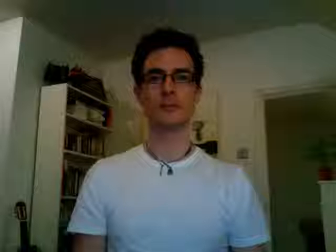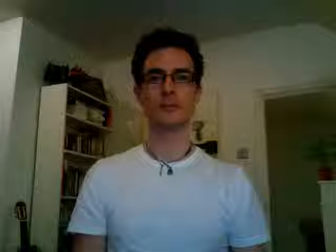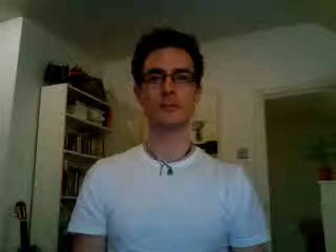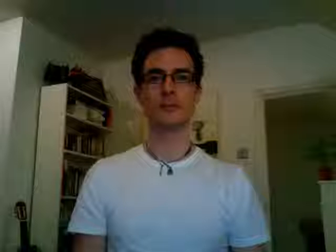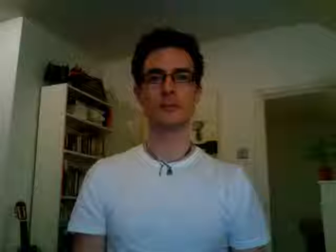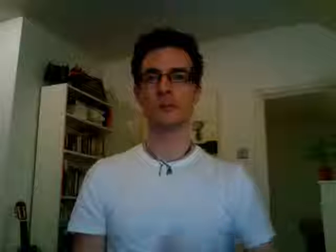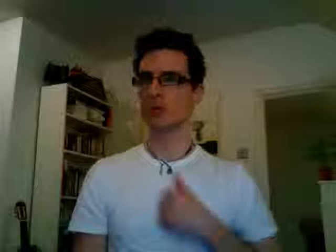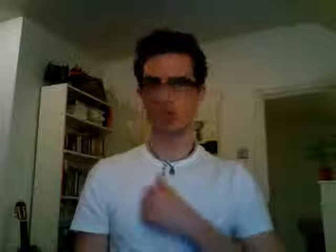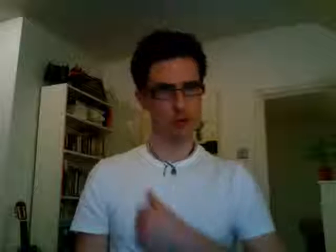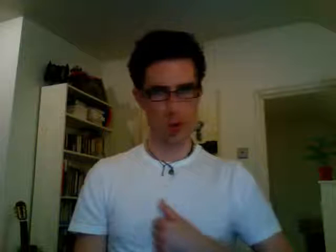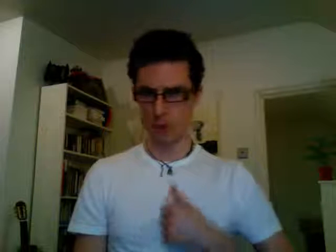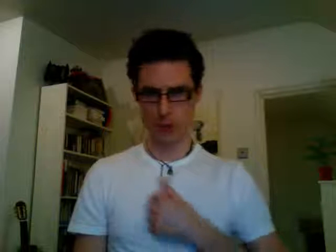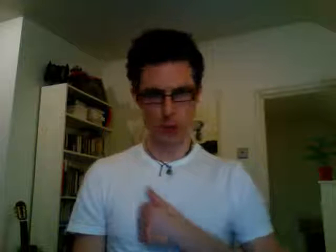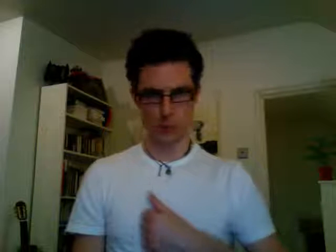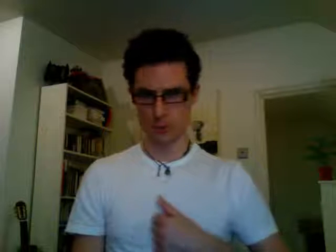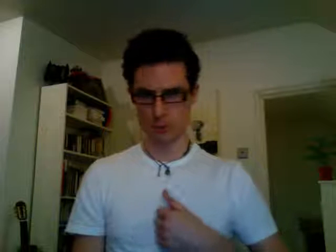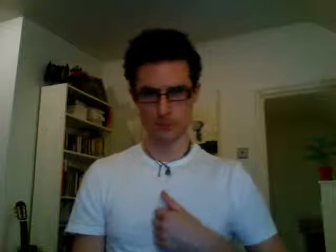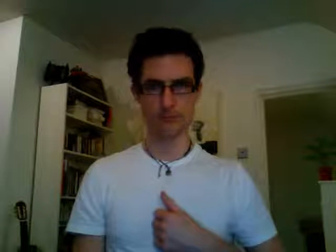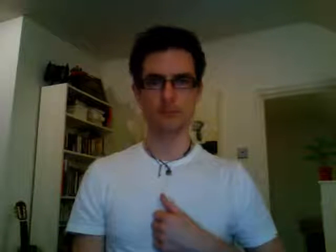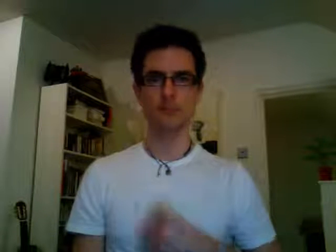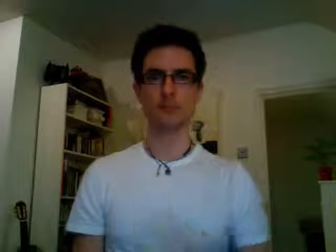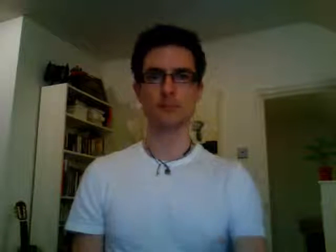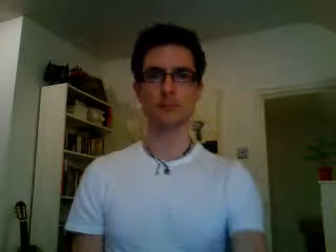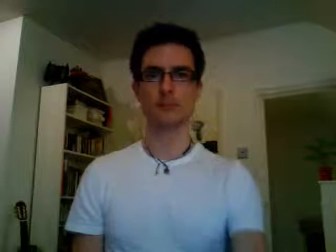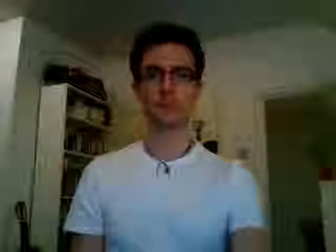sorry